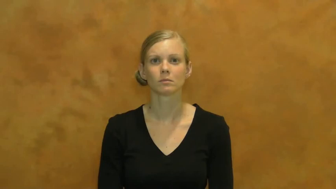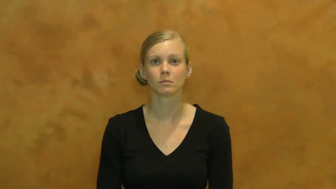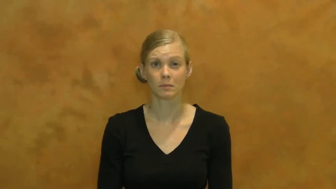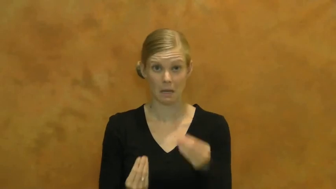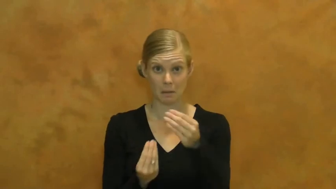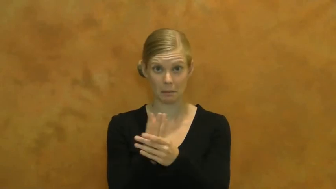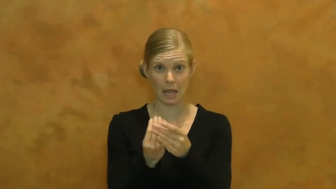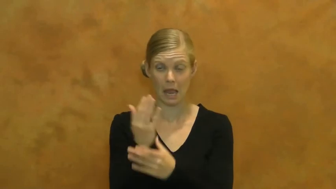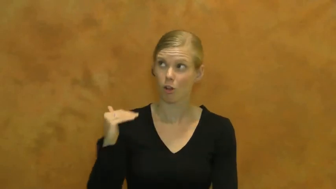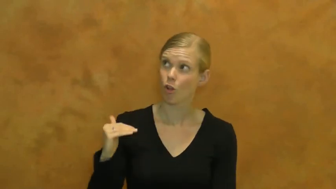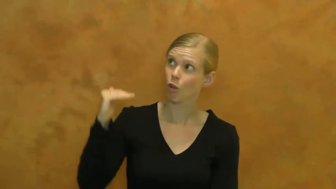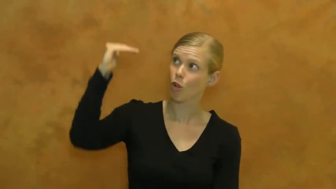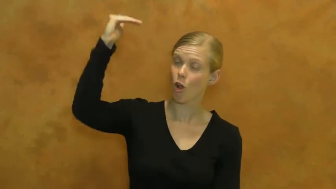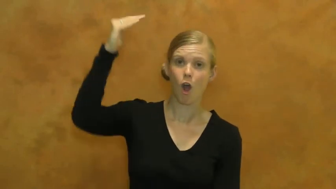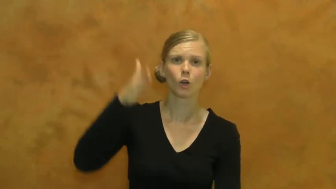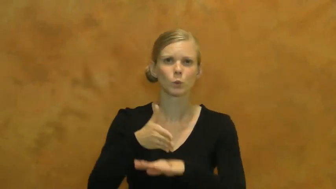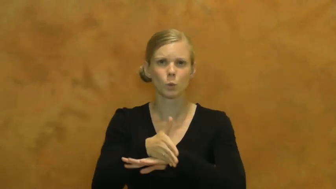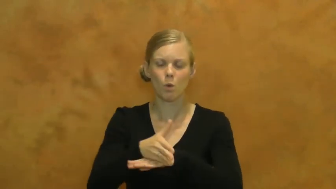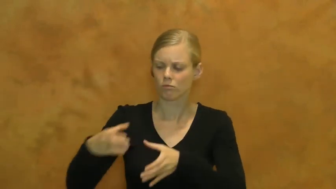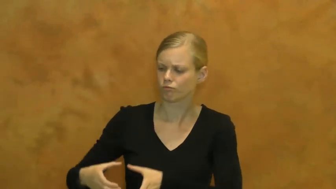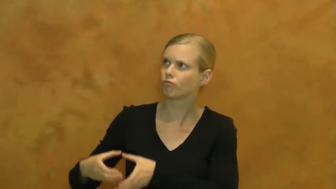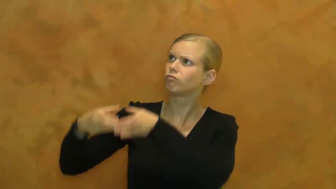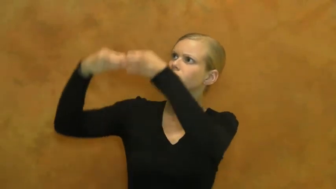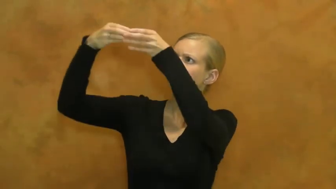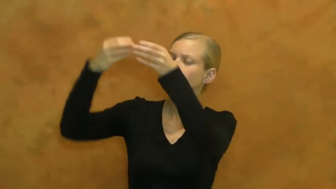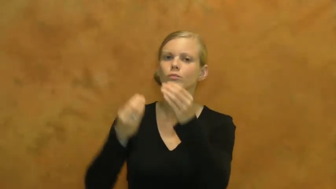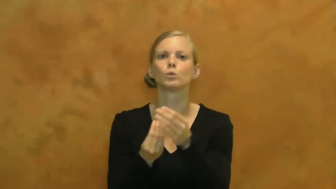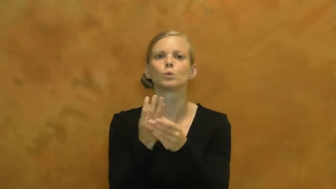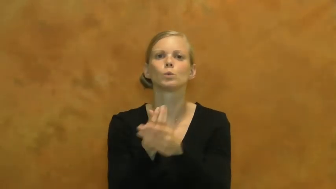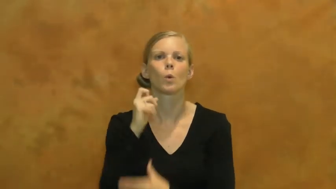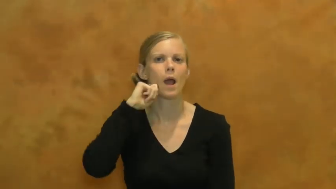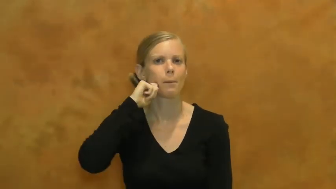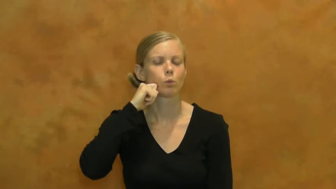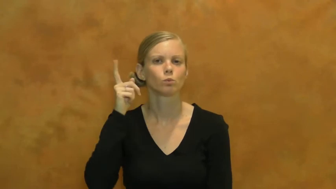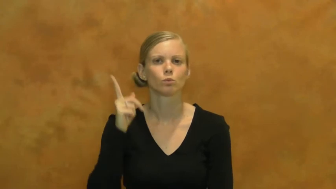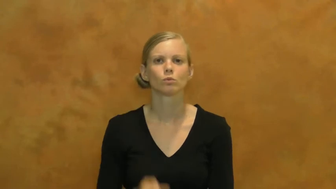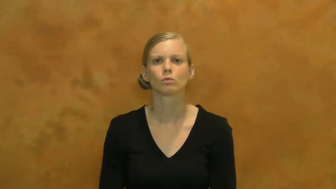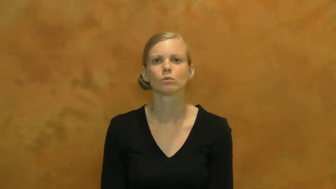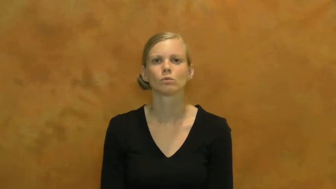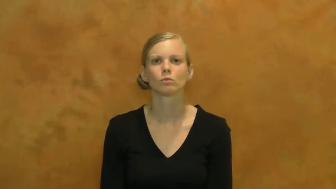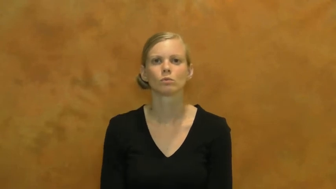apple tree